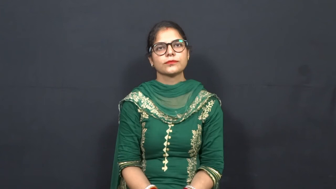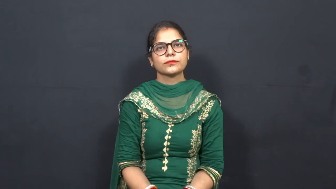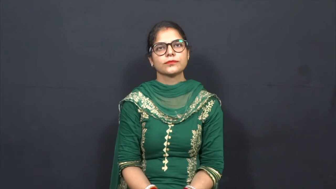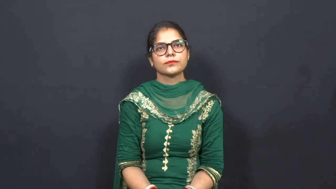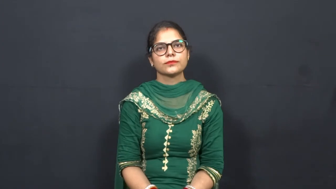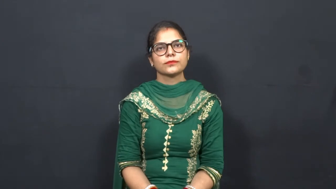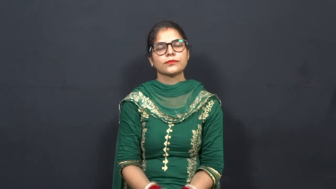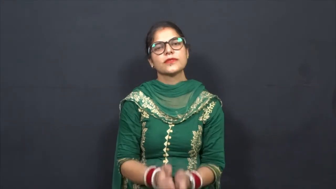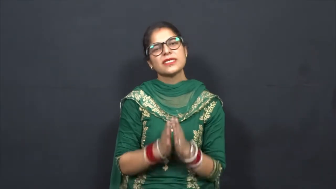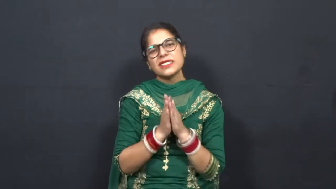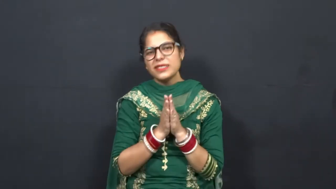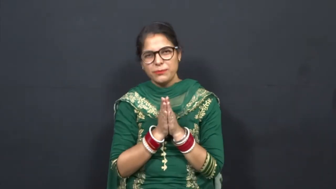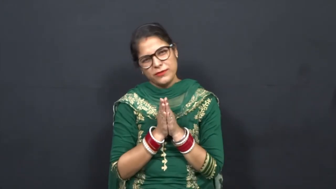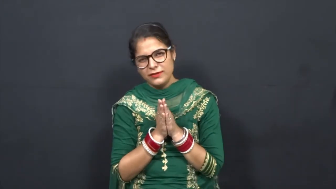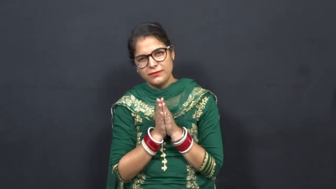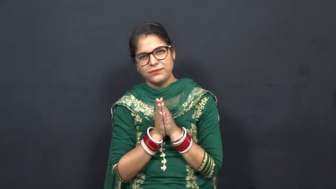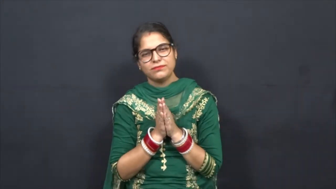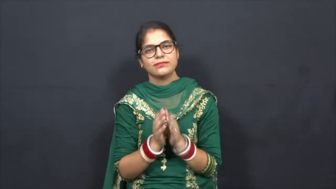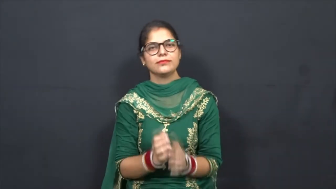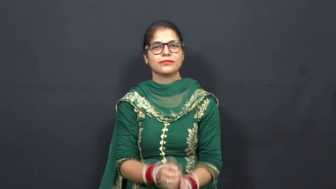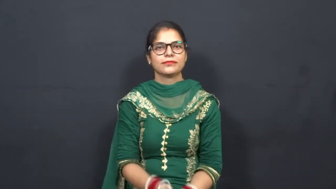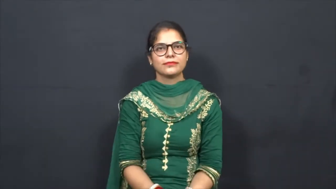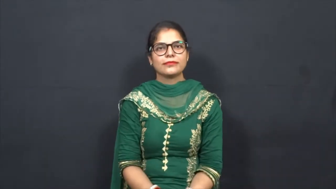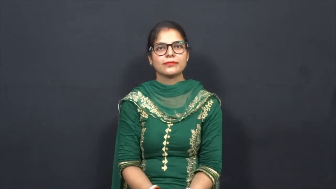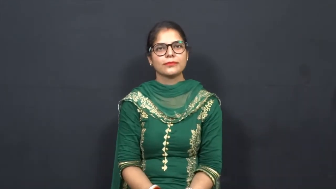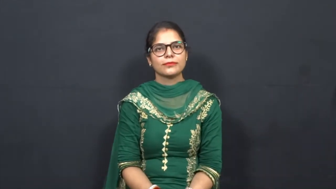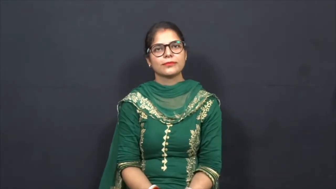Please